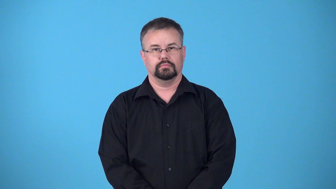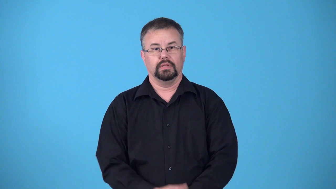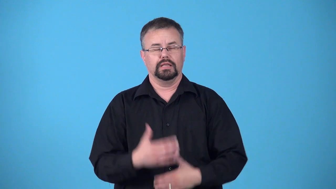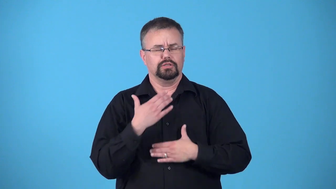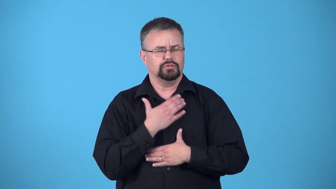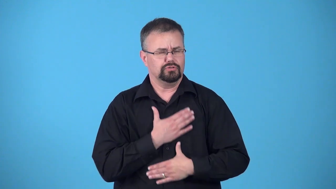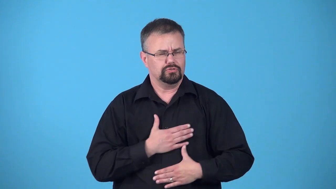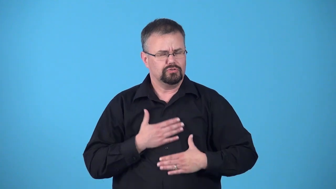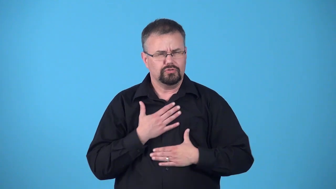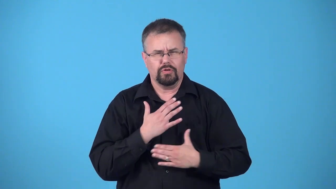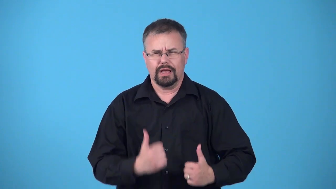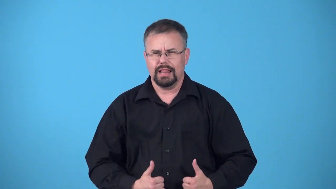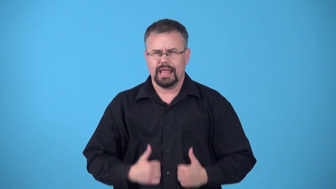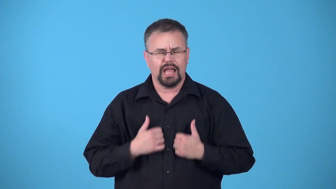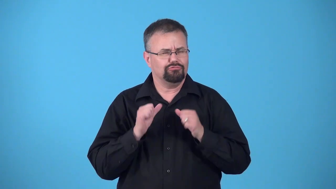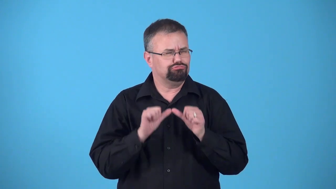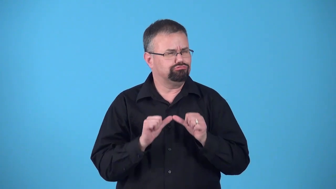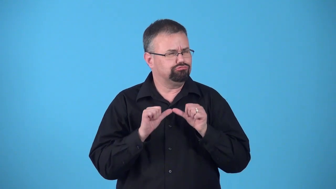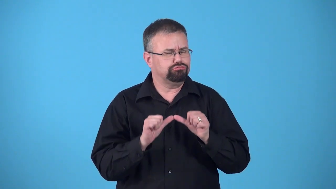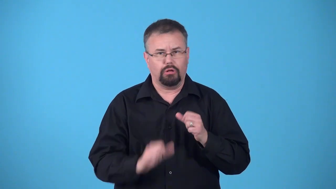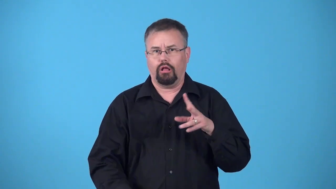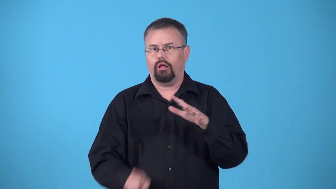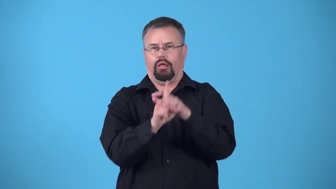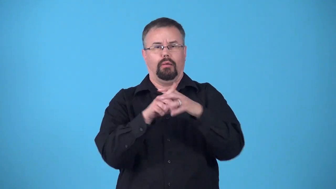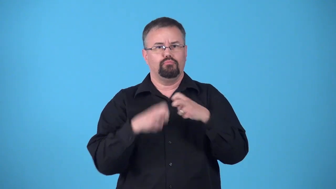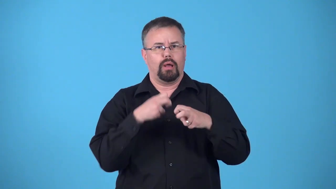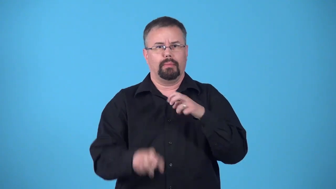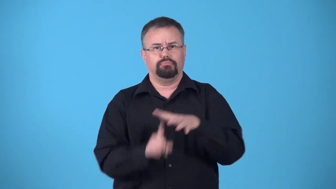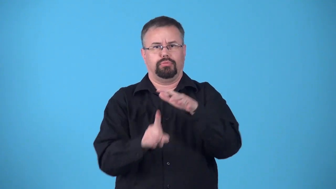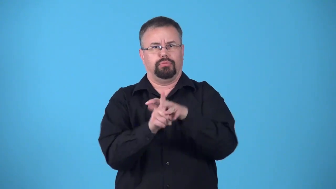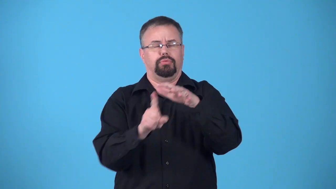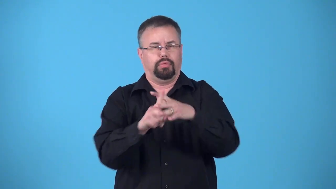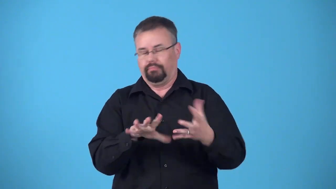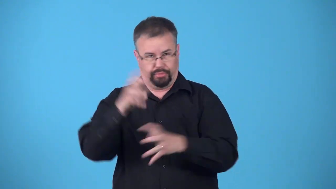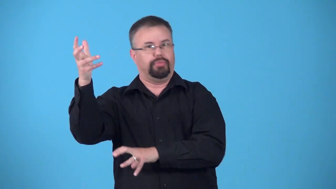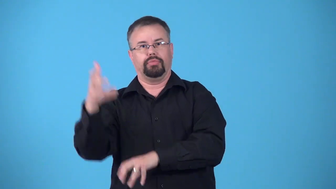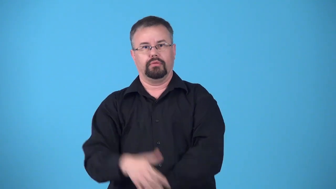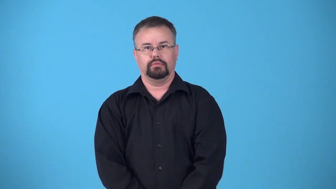primrose path